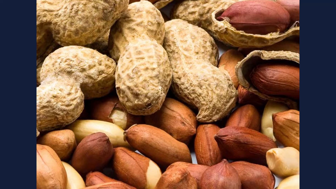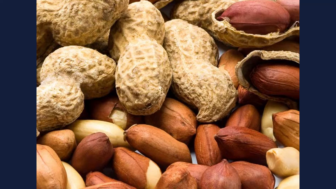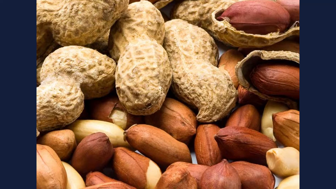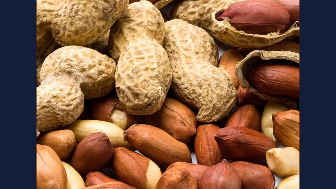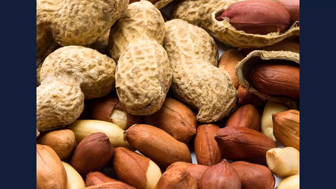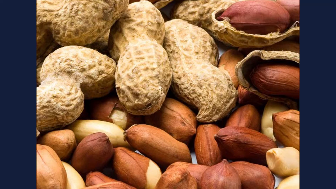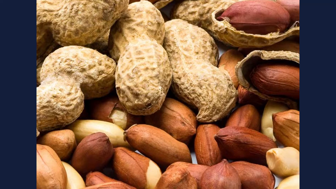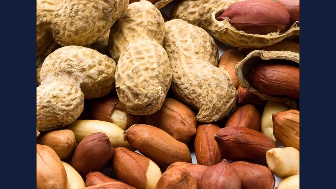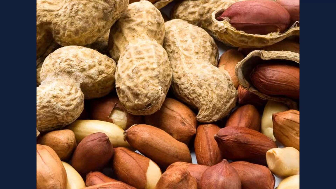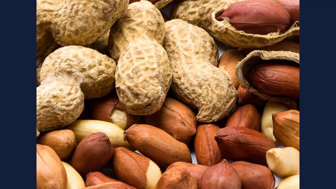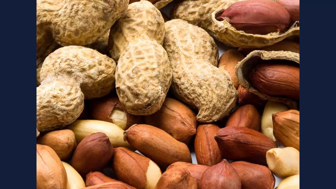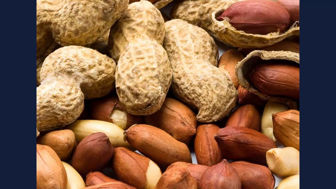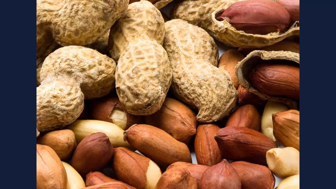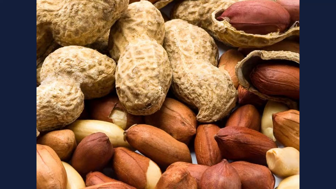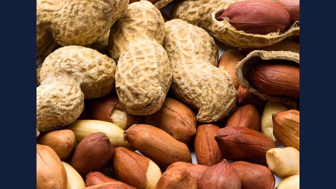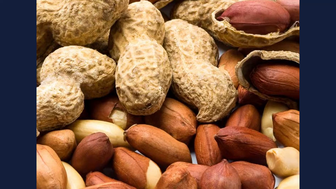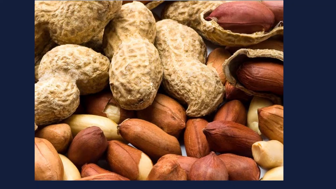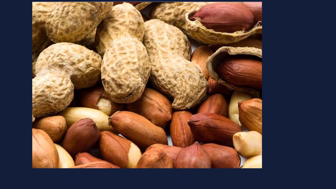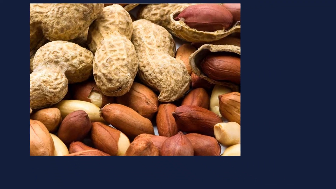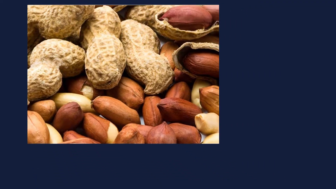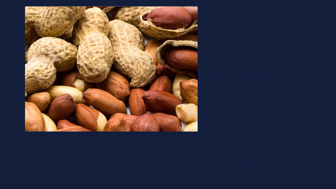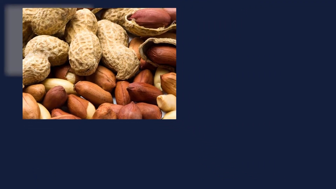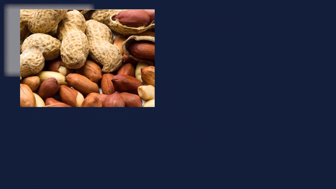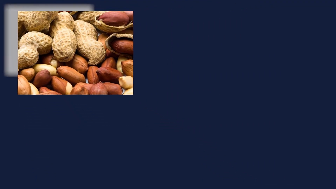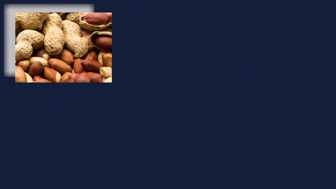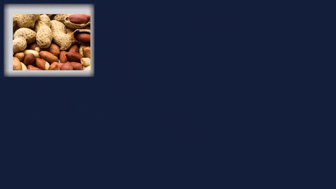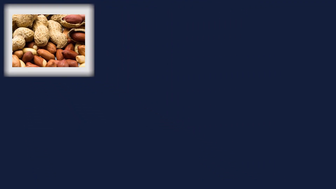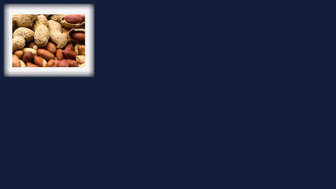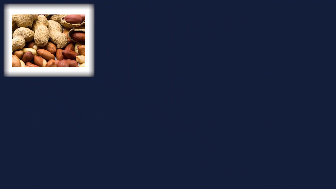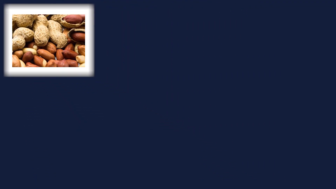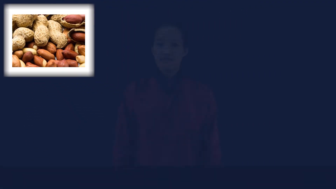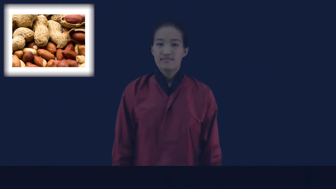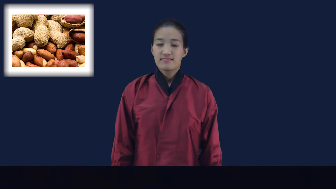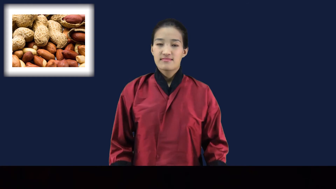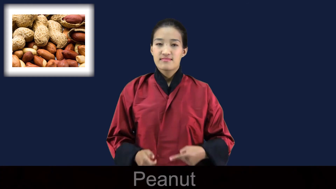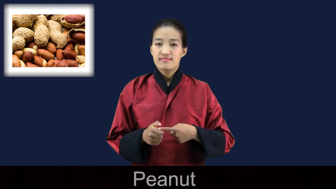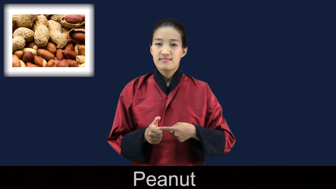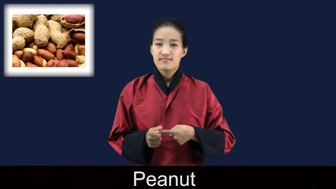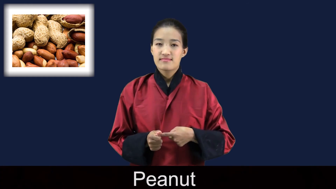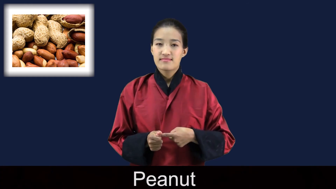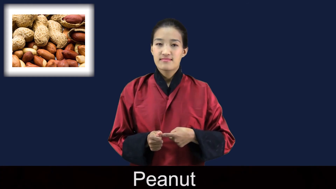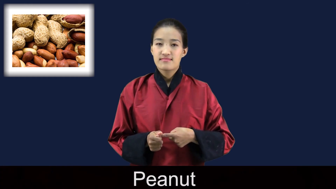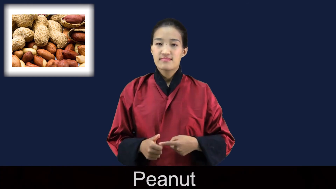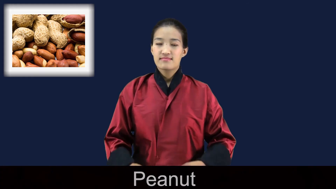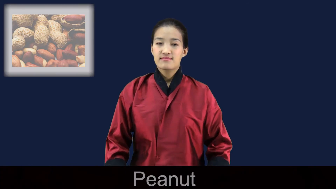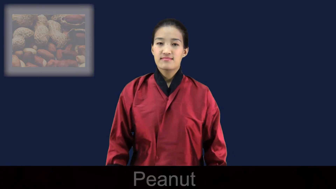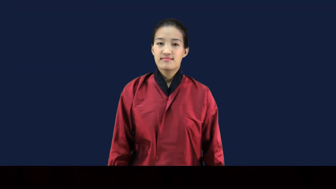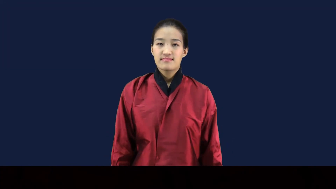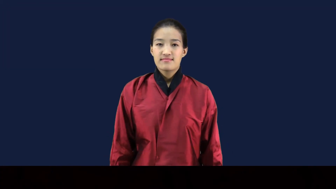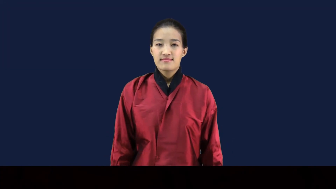Peanut